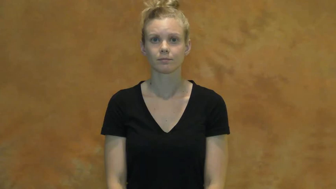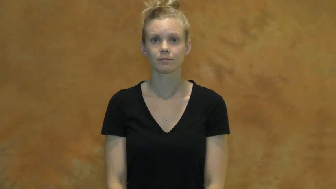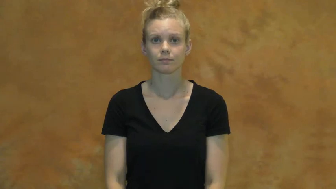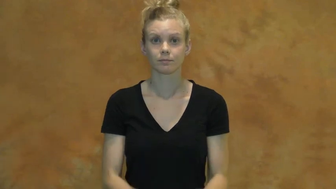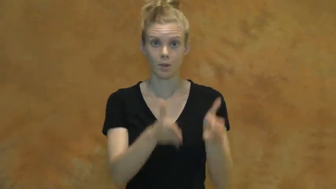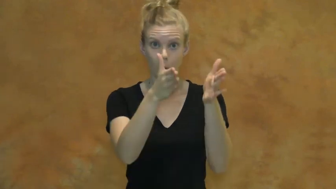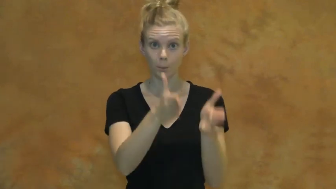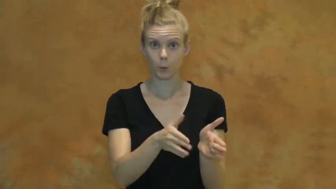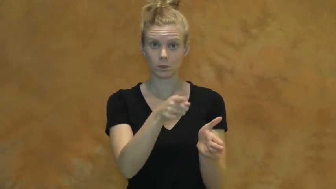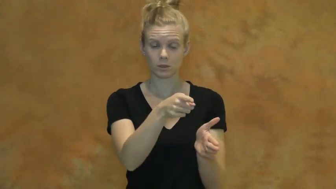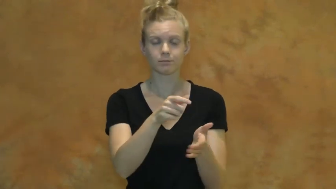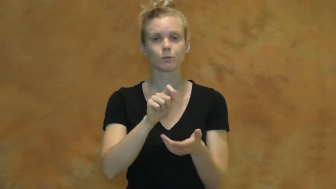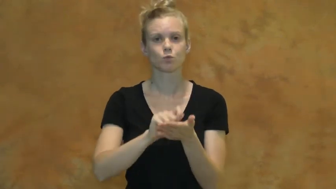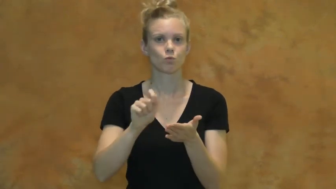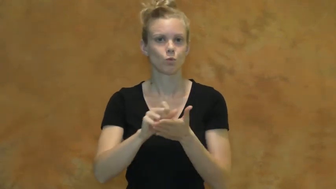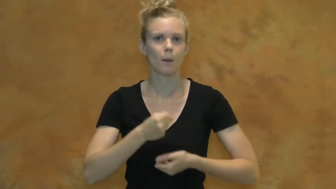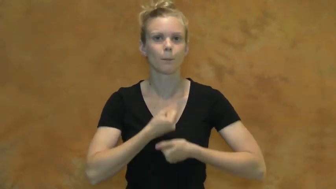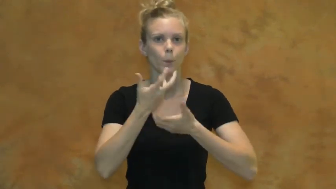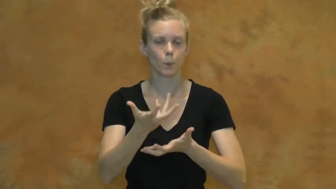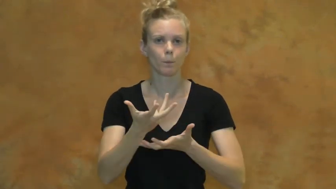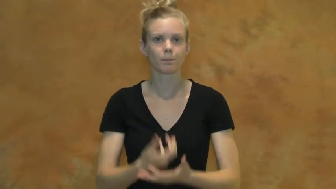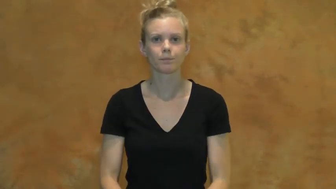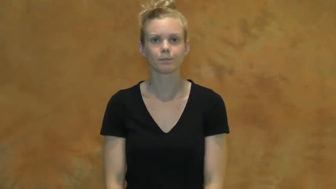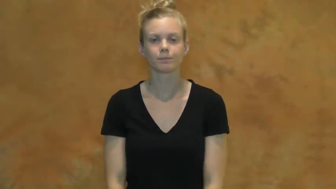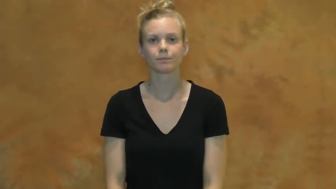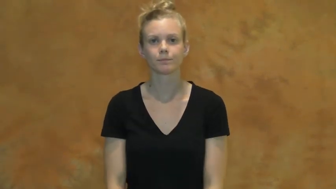poet